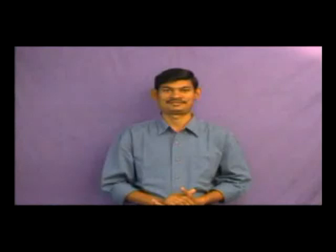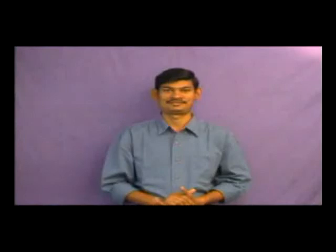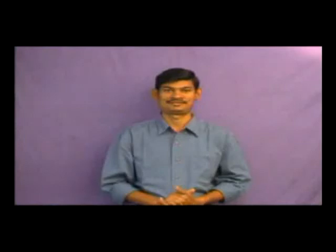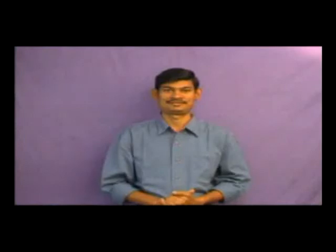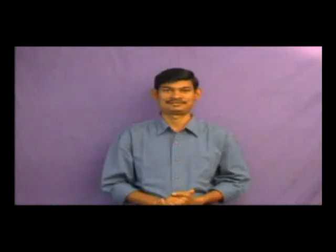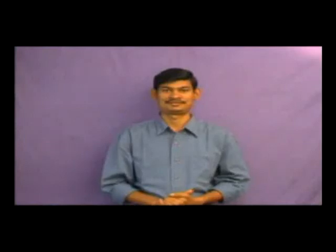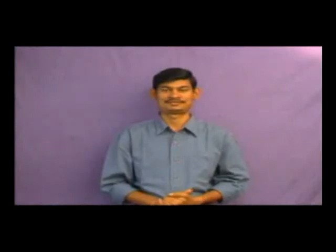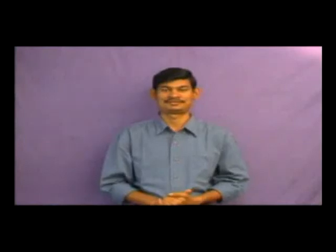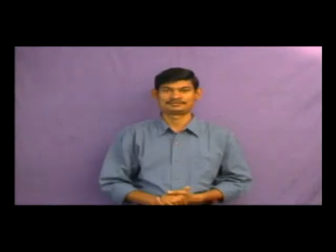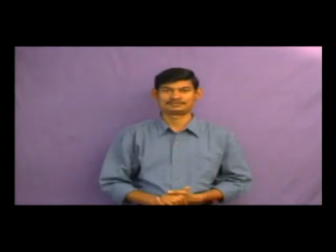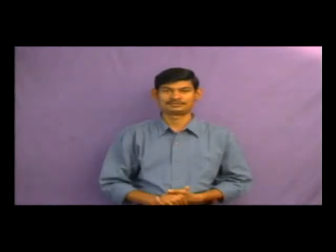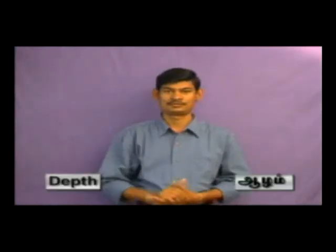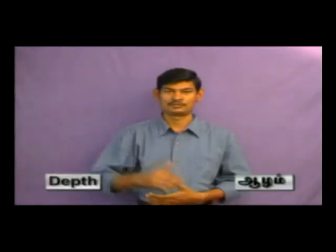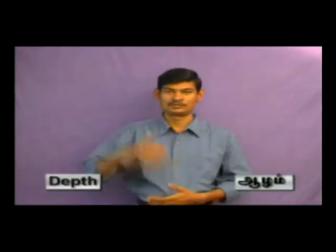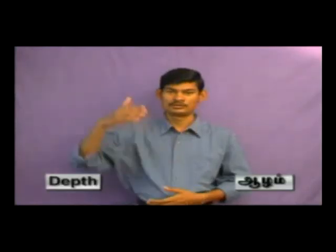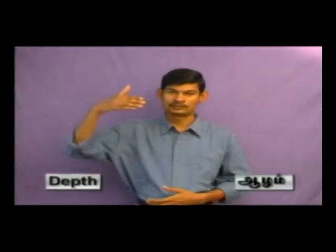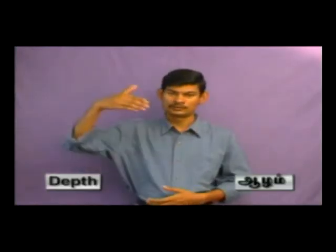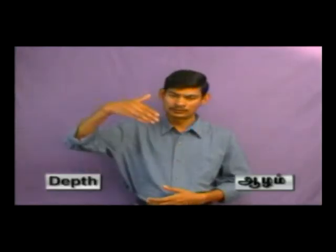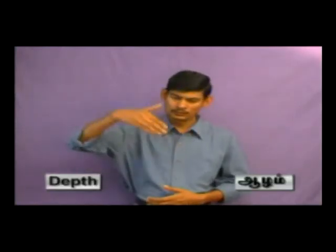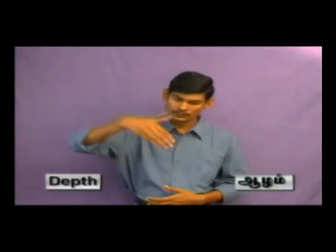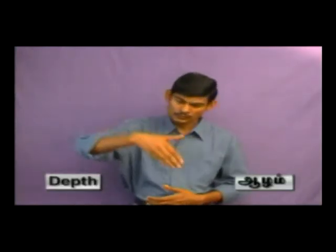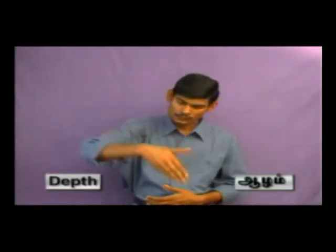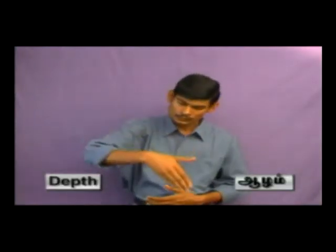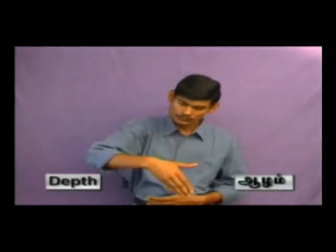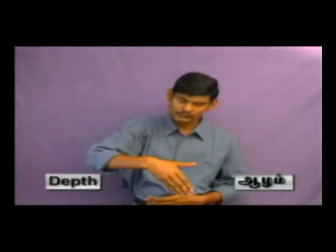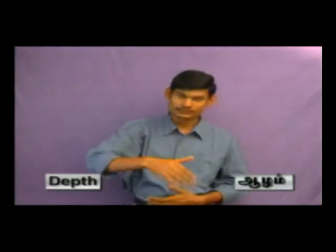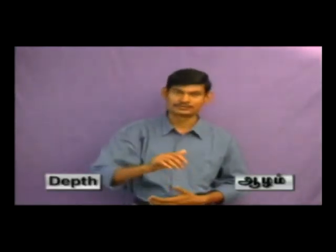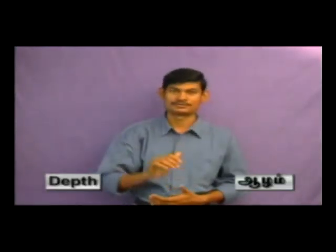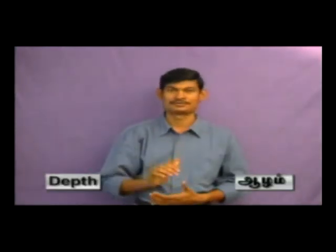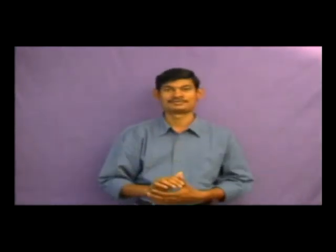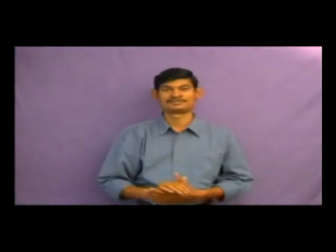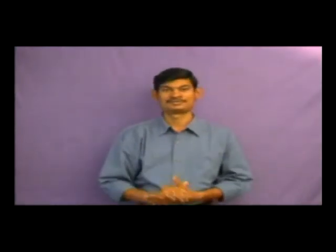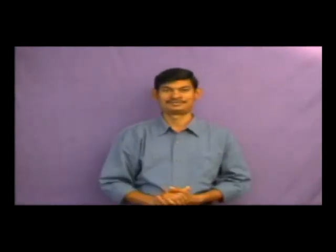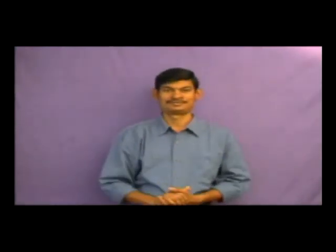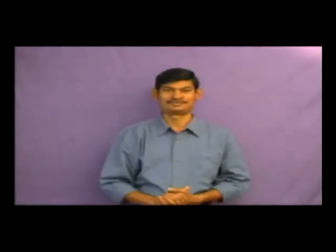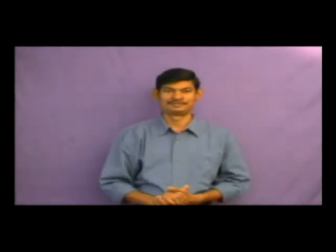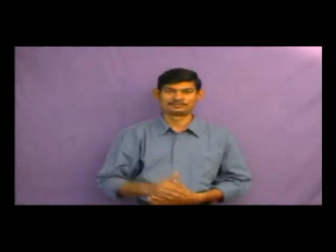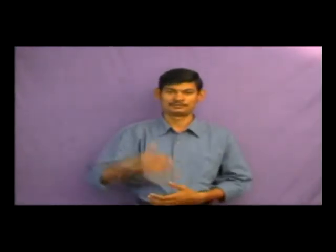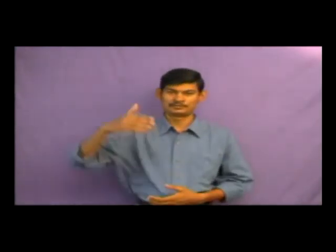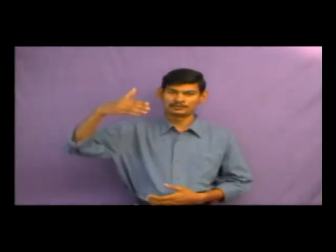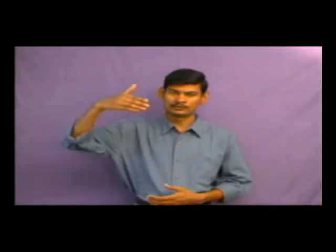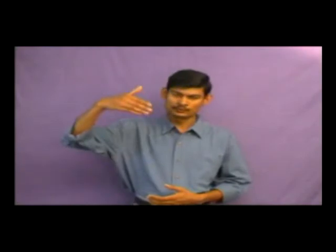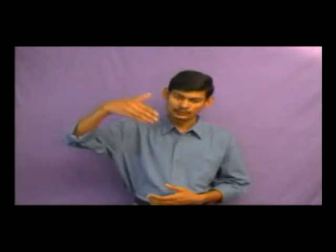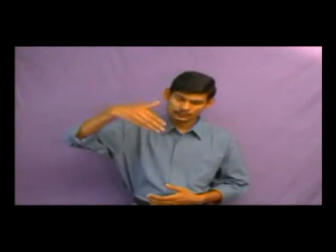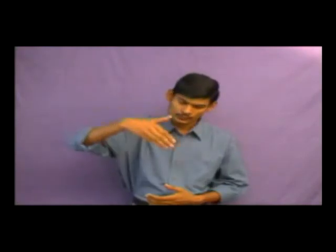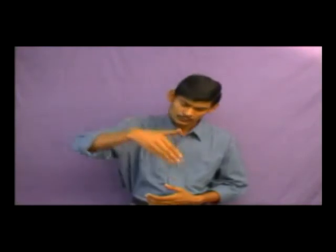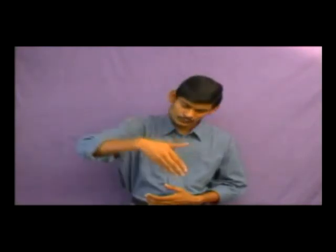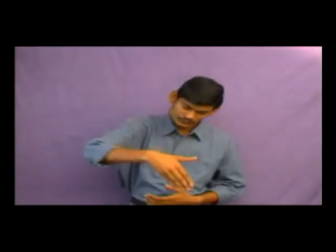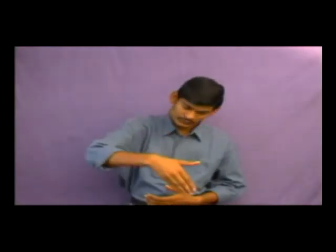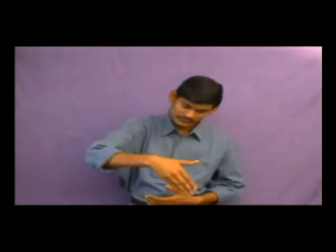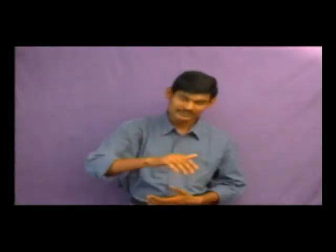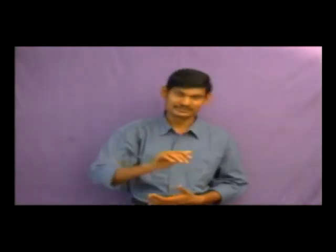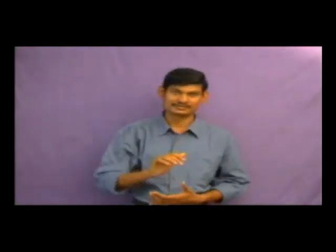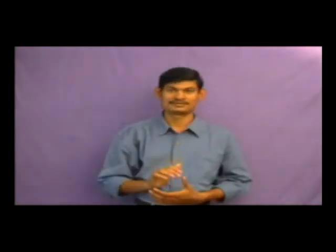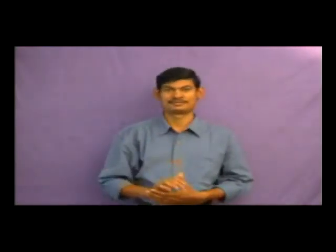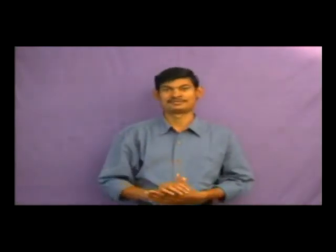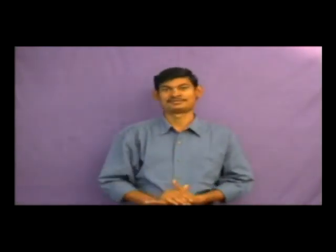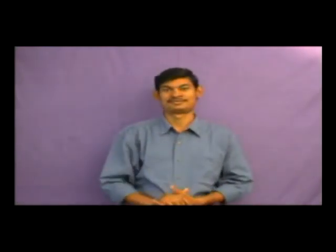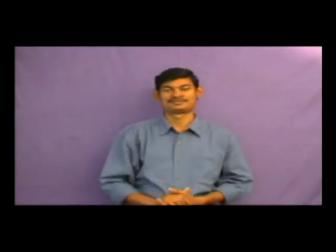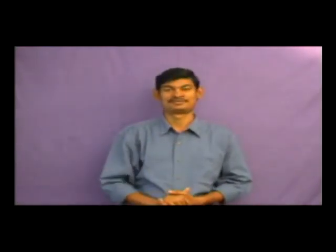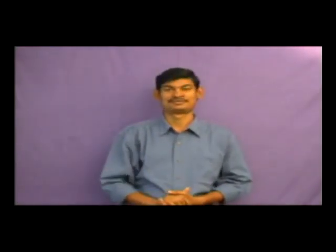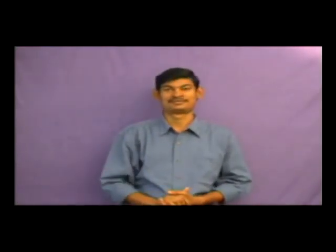Depth